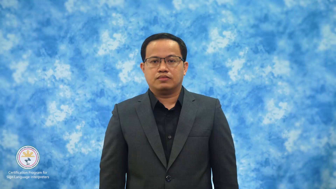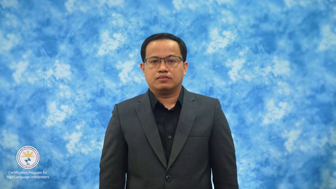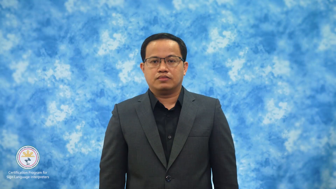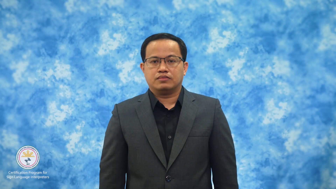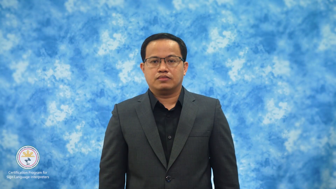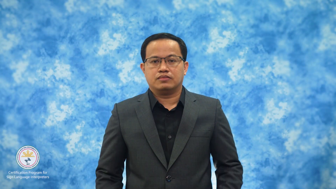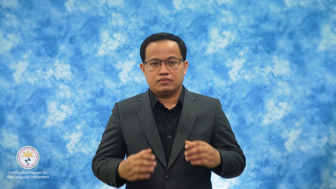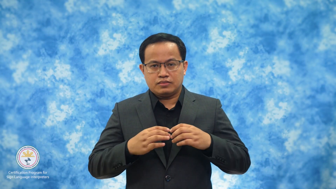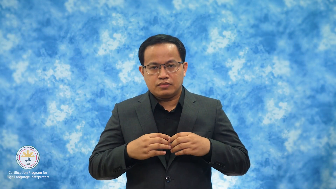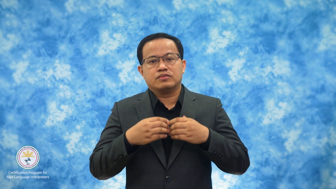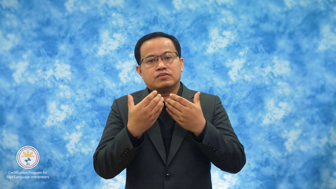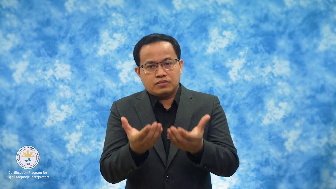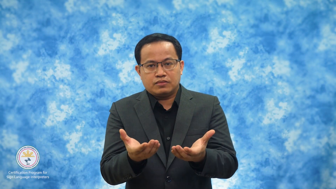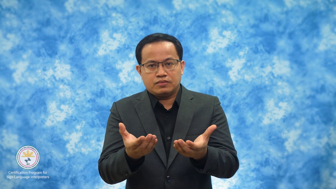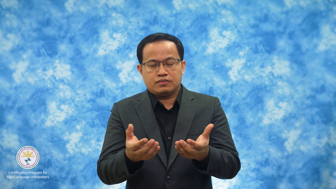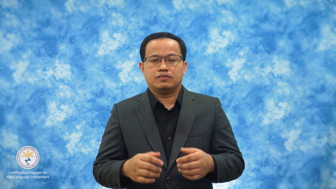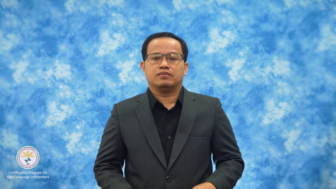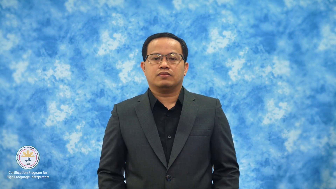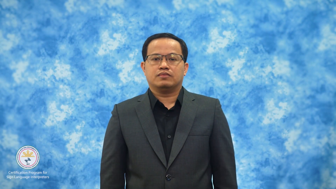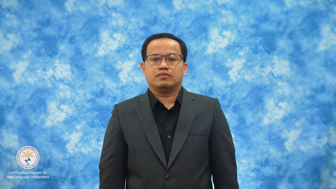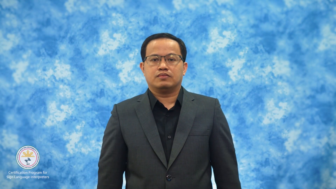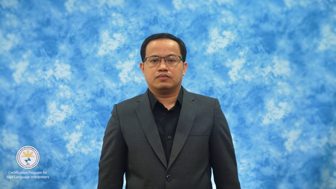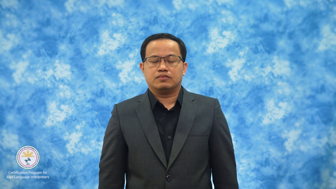Confess